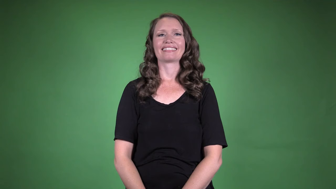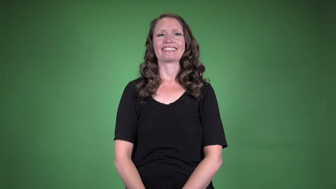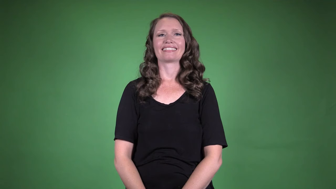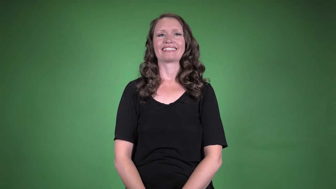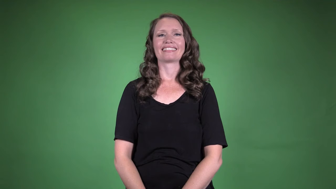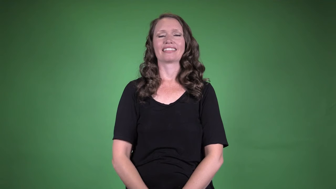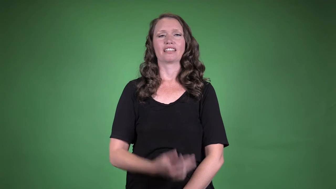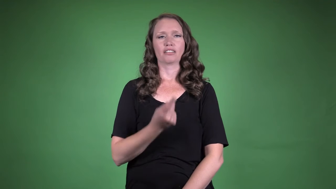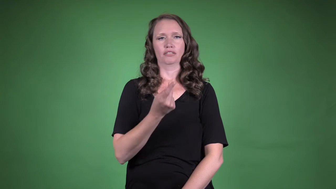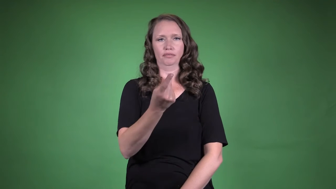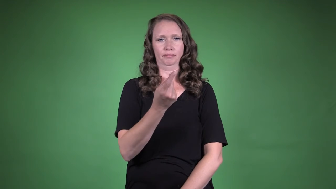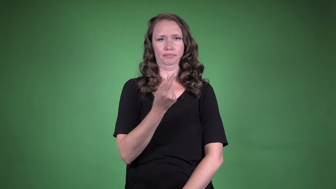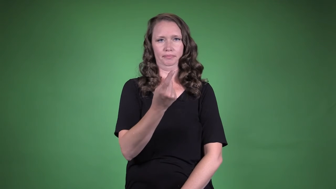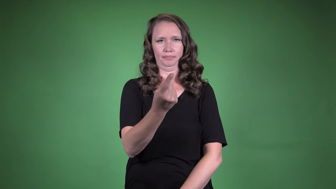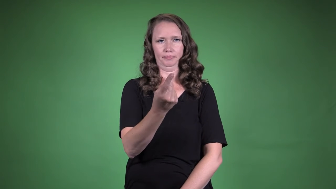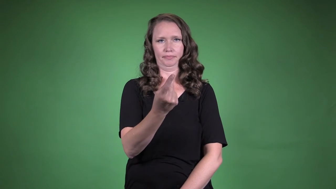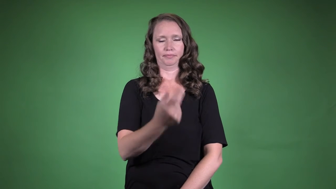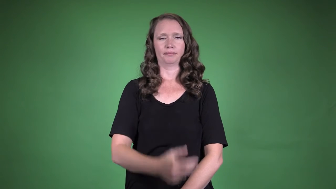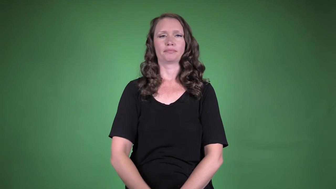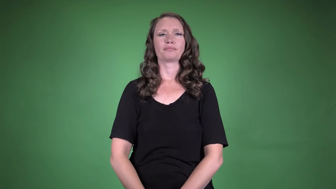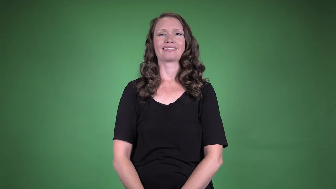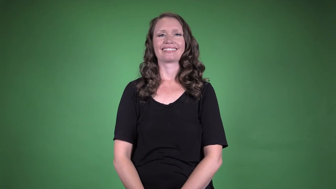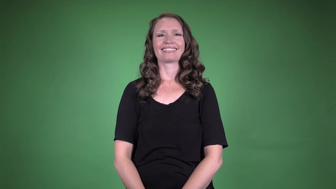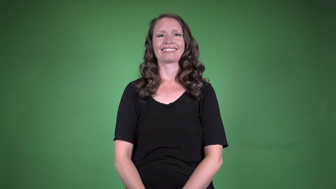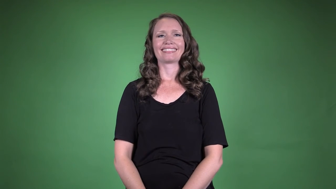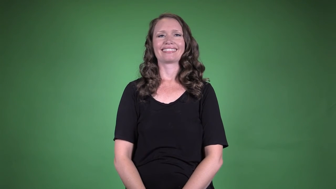Two Of Us